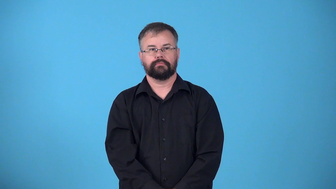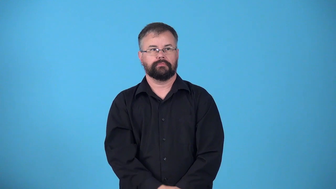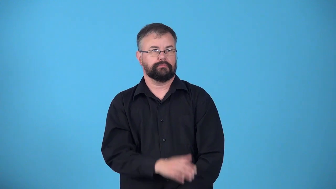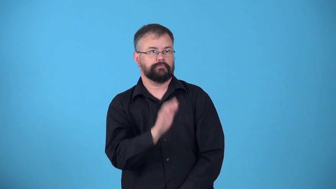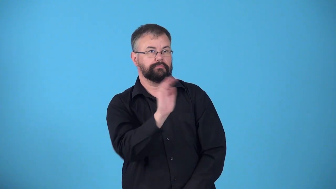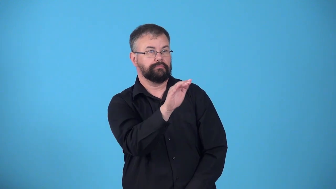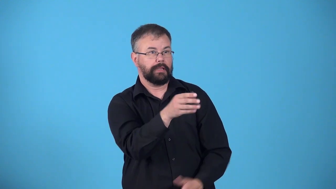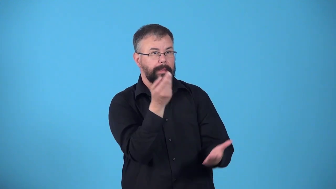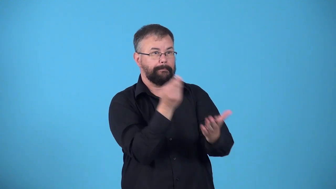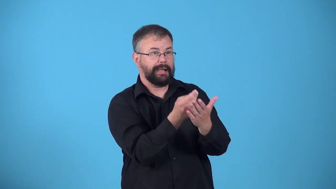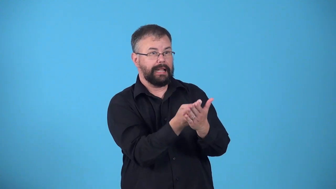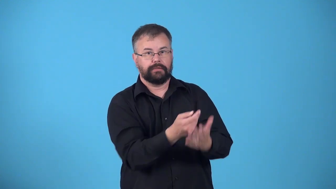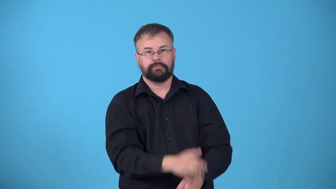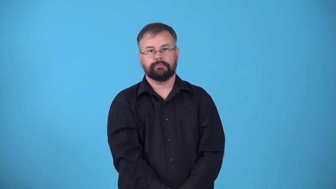hit on